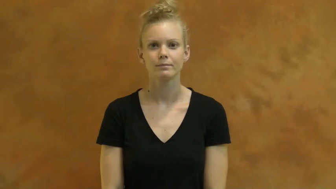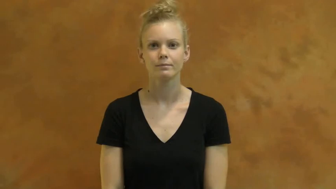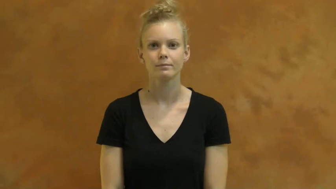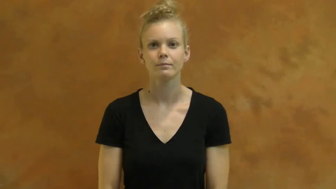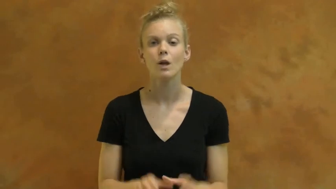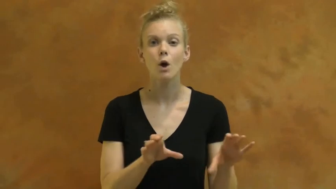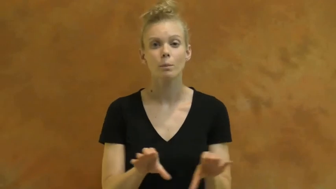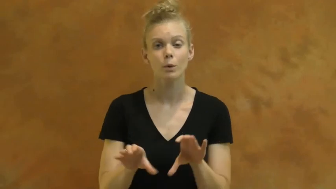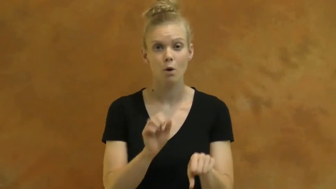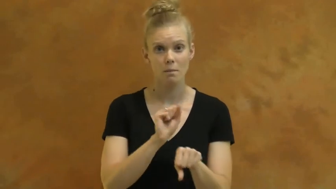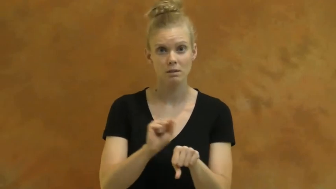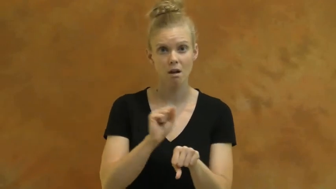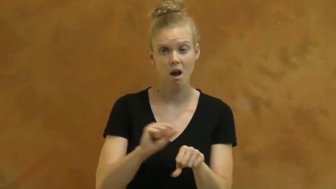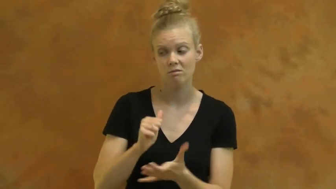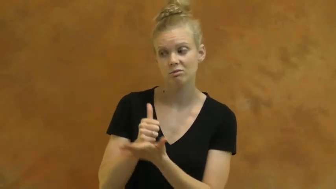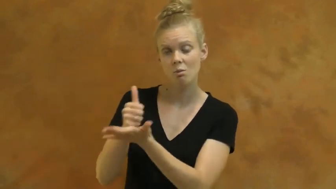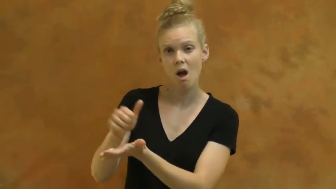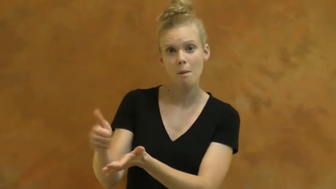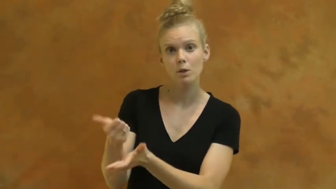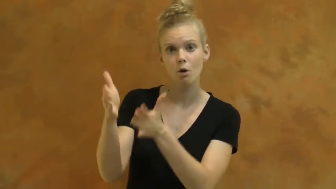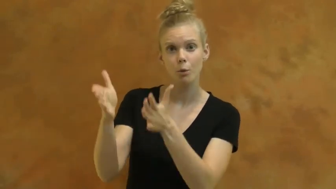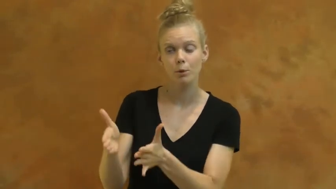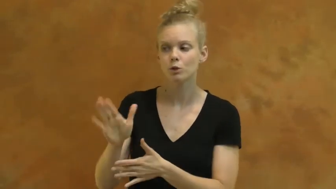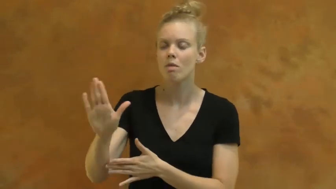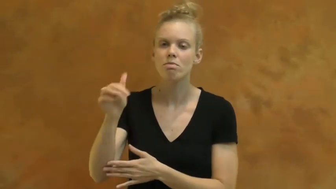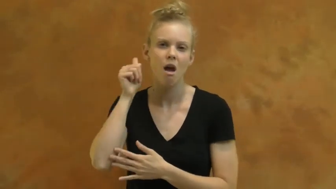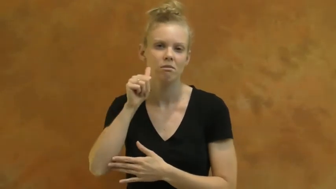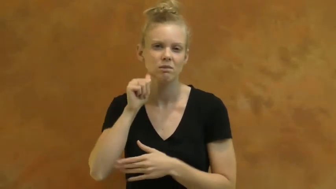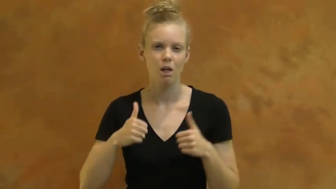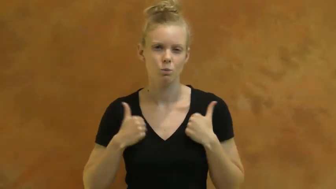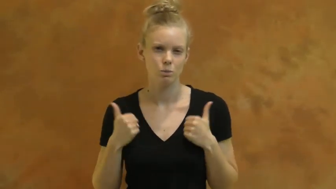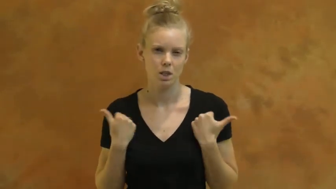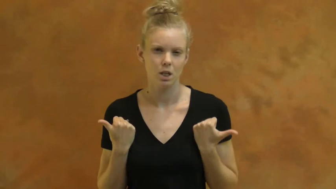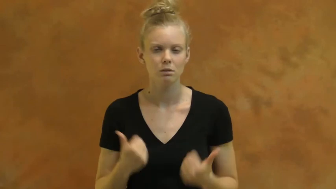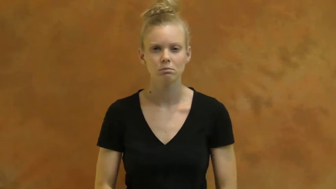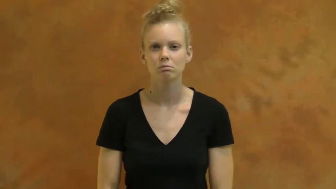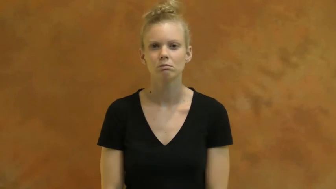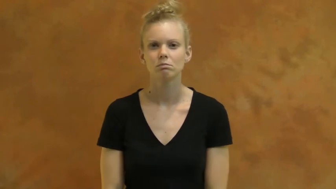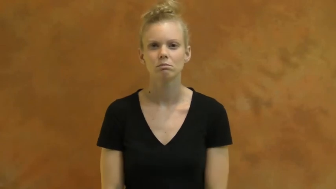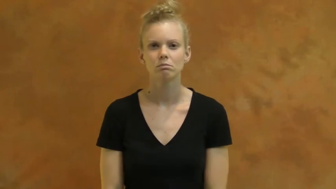personal assistance